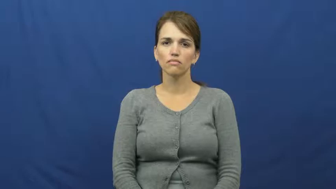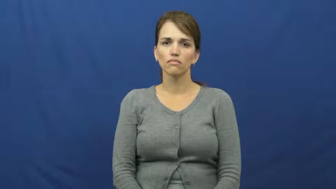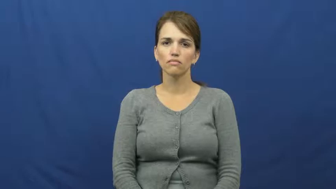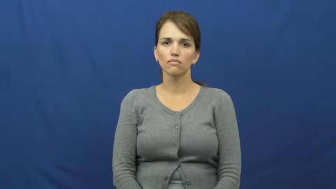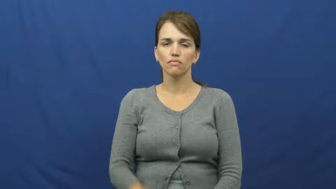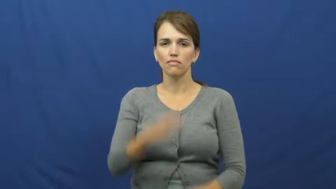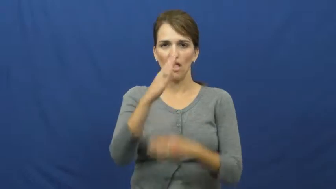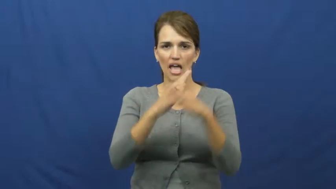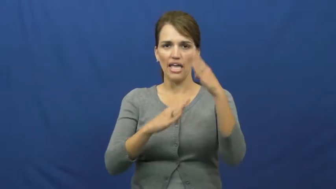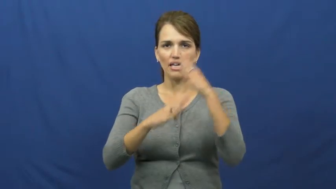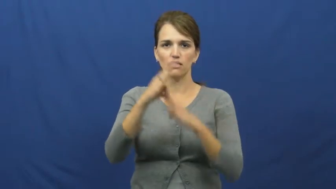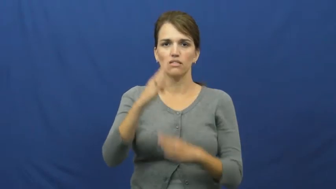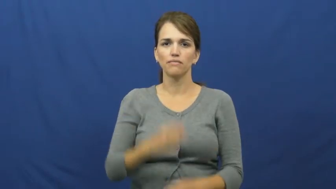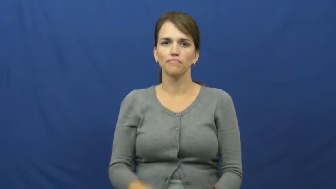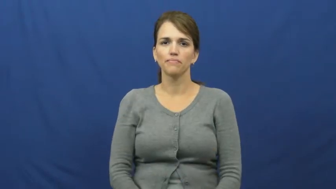hand